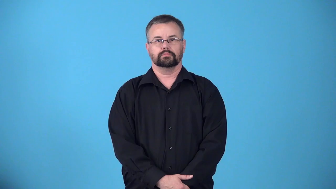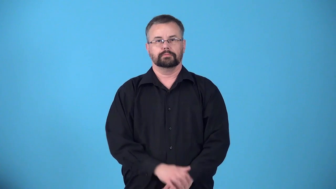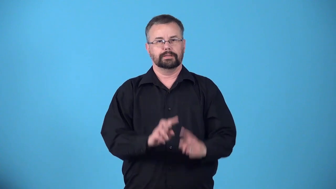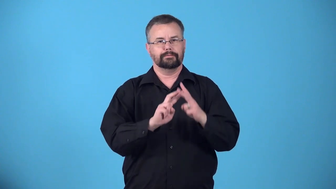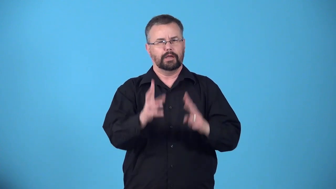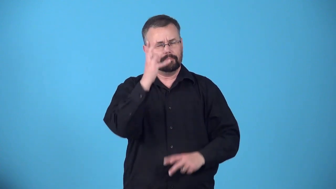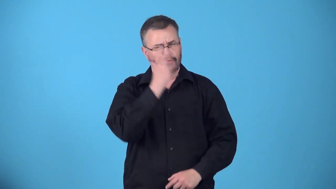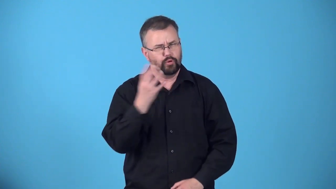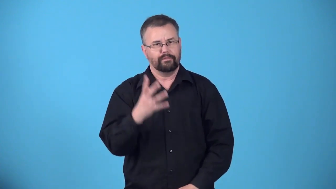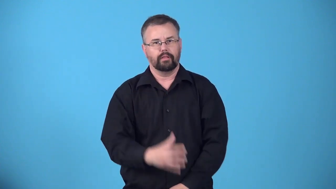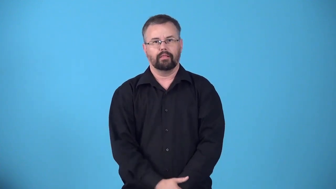as beautiful as the day is long